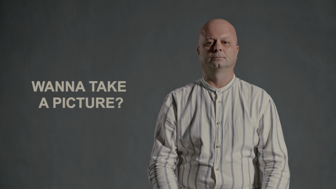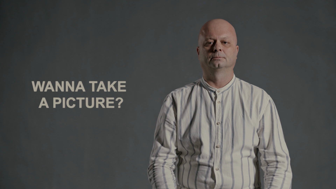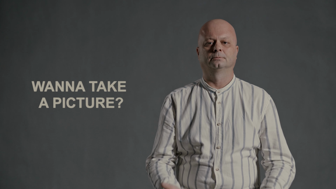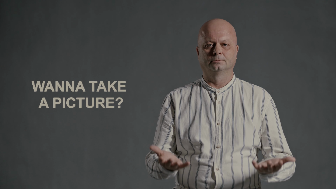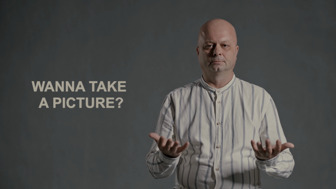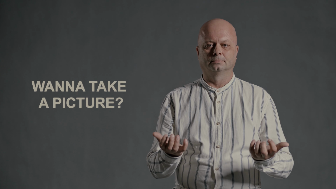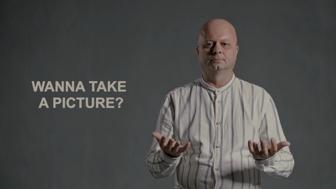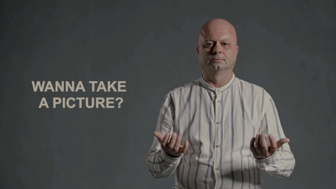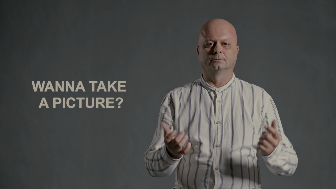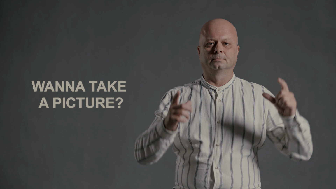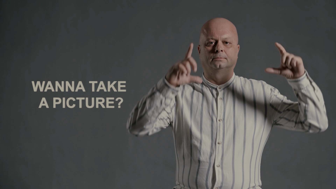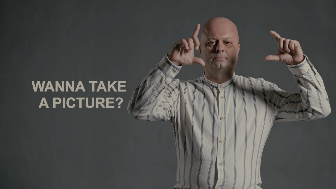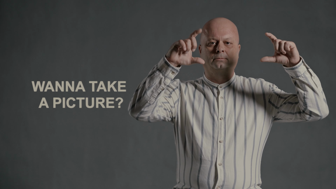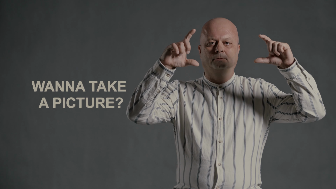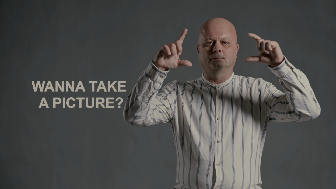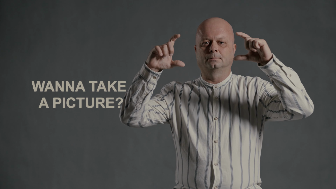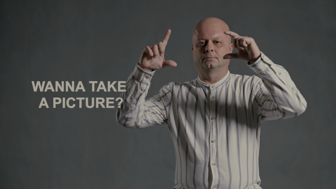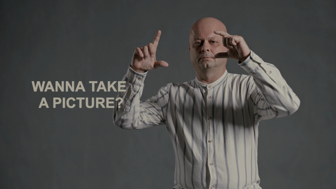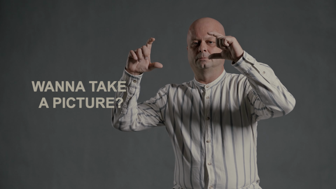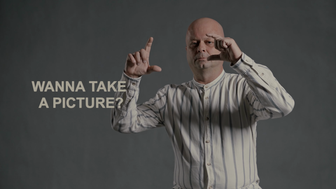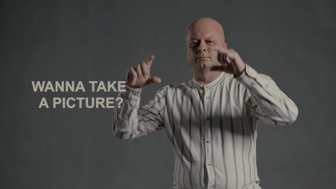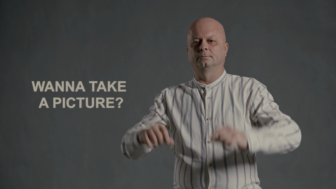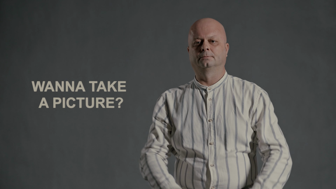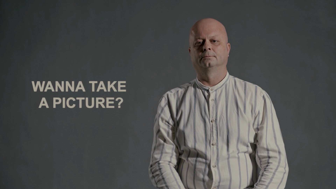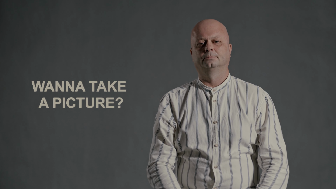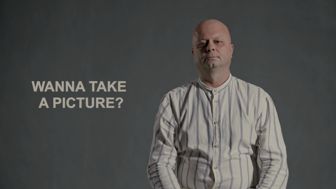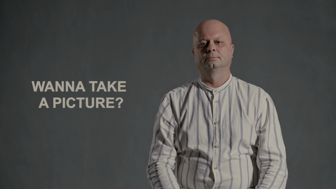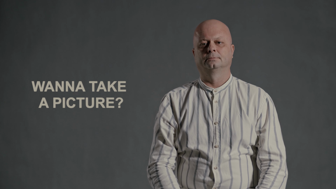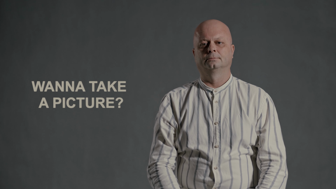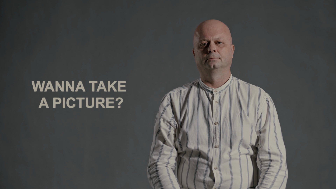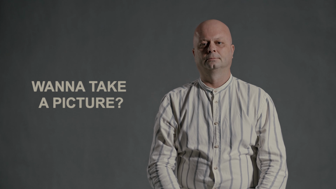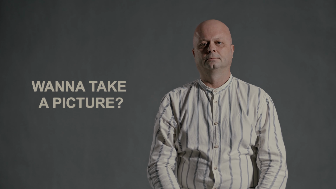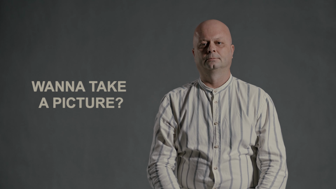Wanna Take a Picture?